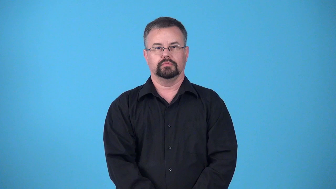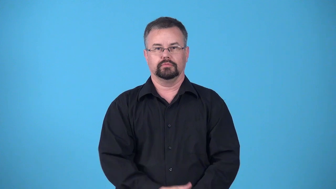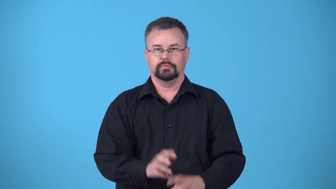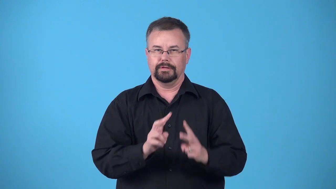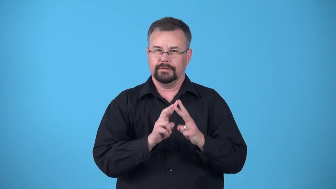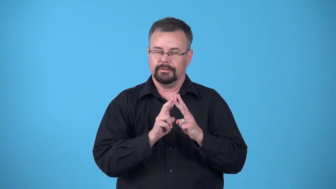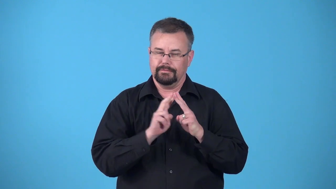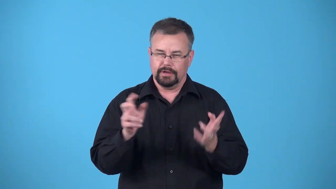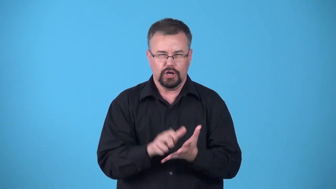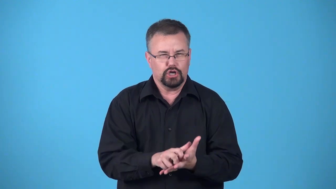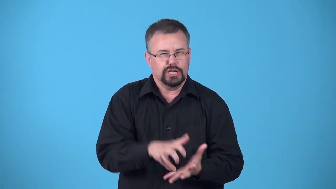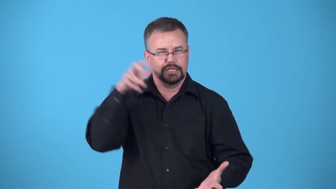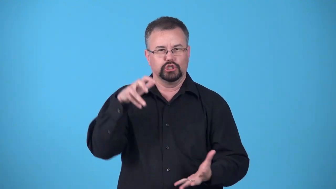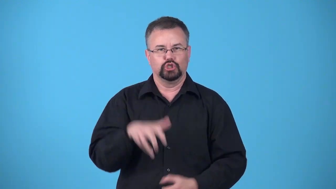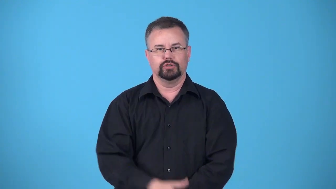rich as Croesus